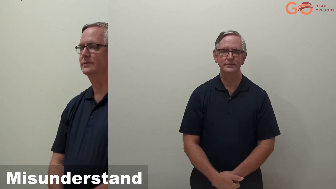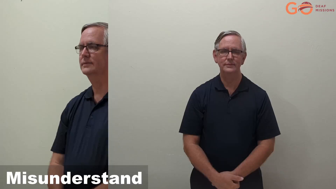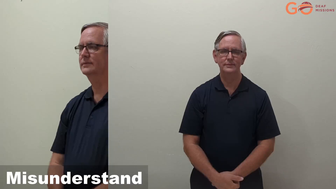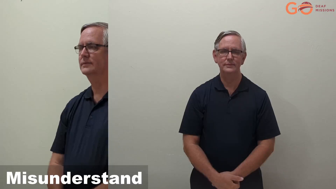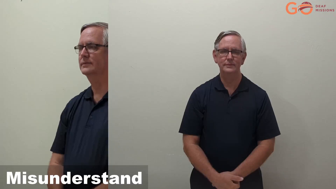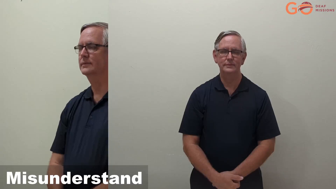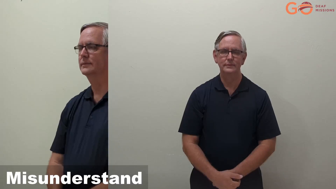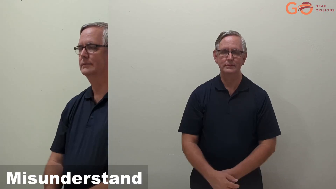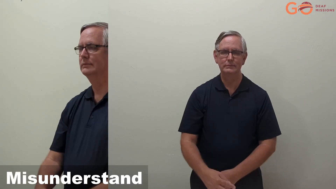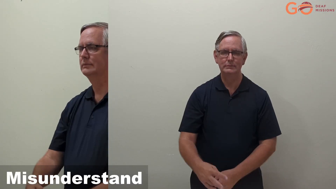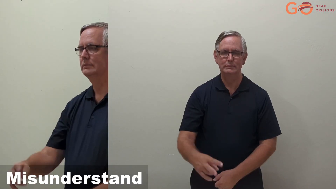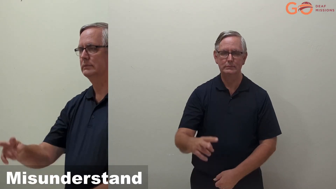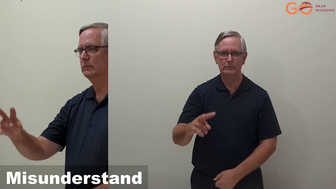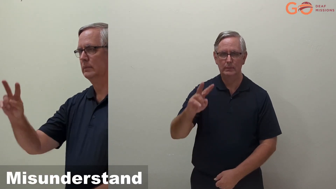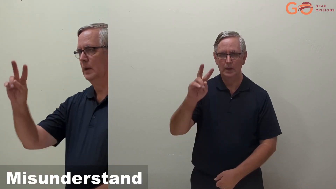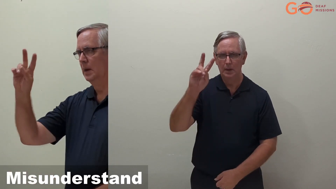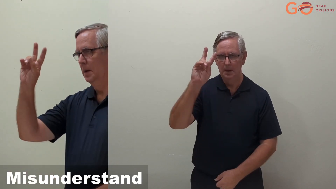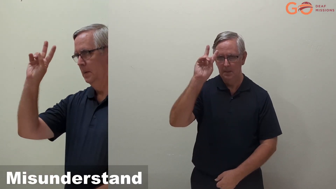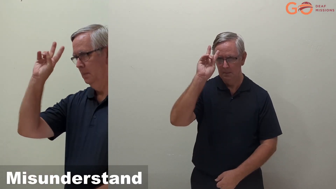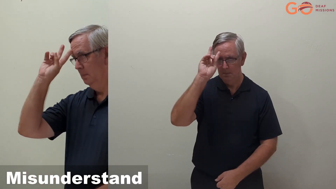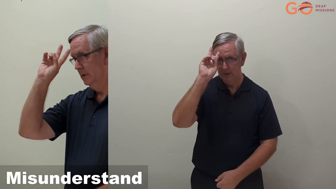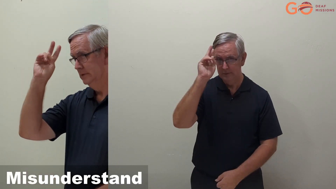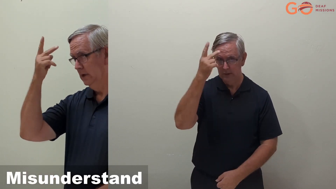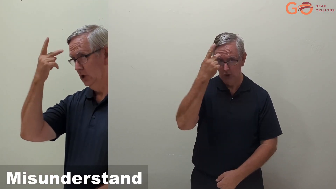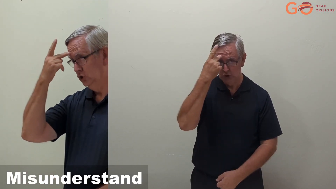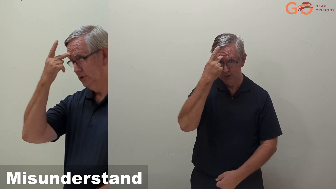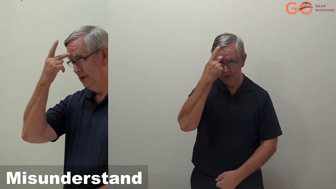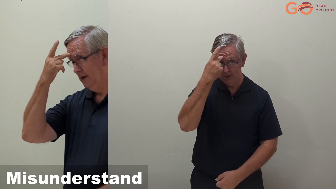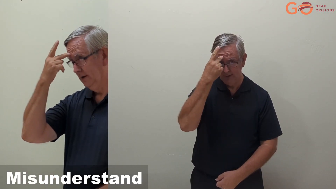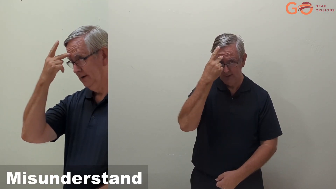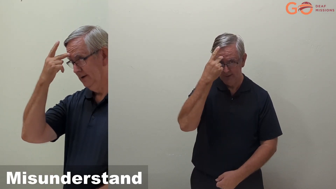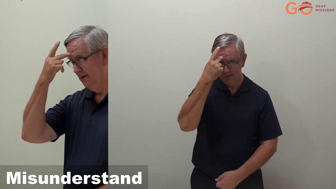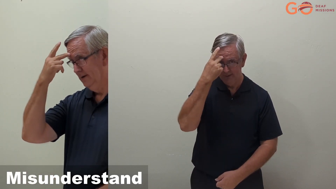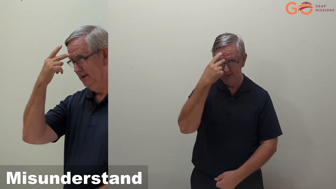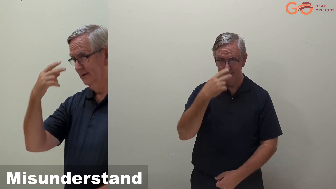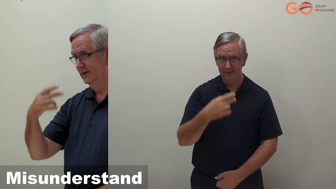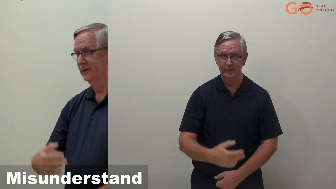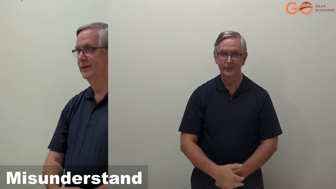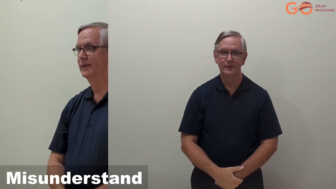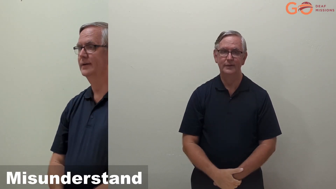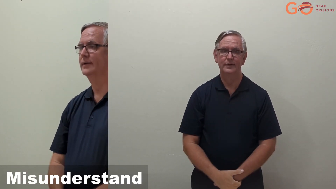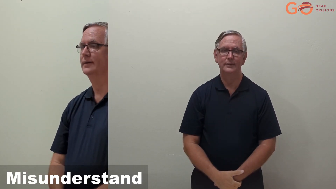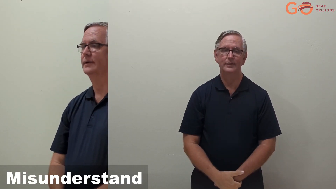Misunderstand